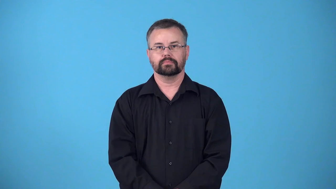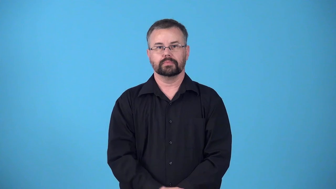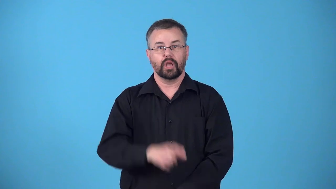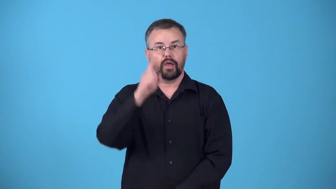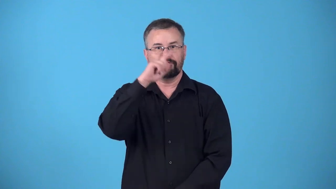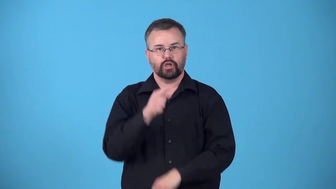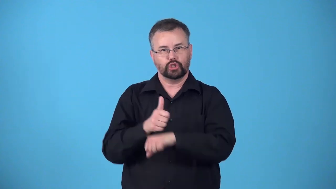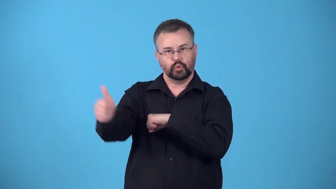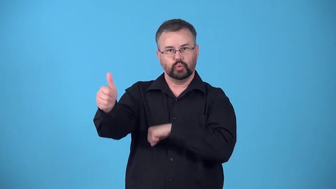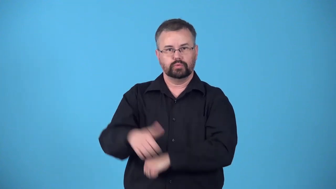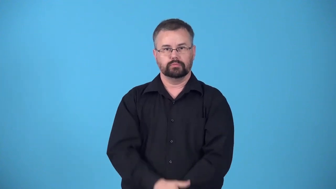bad rap, bum rap